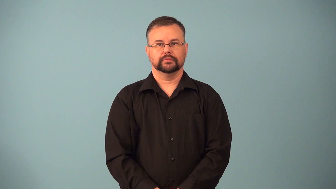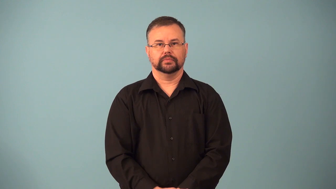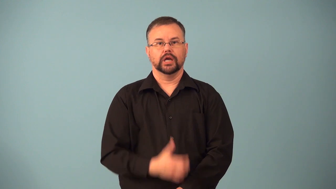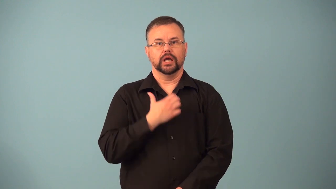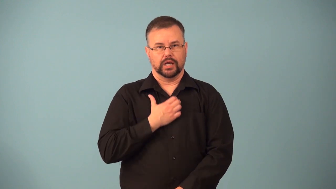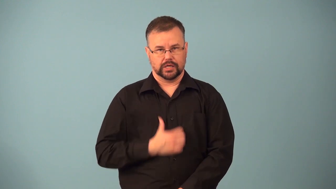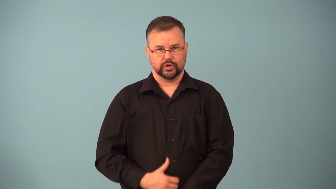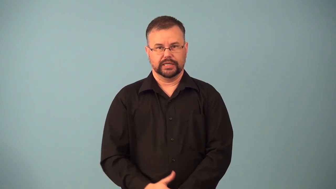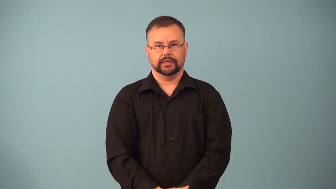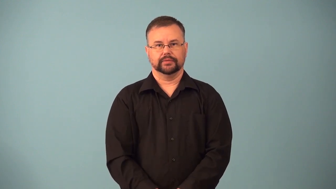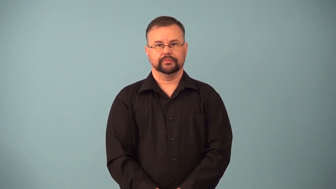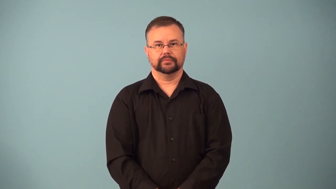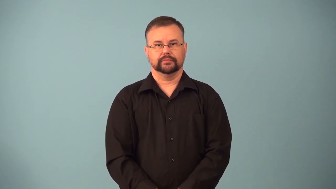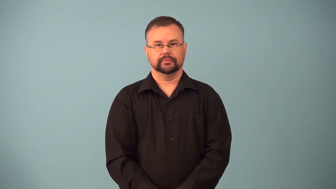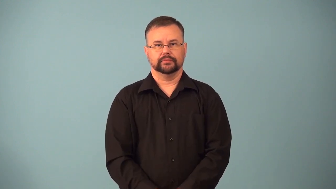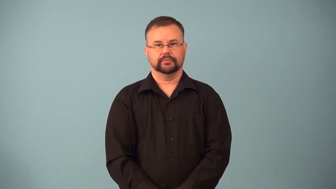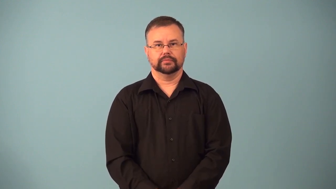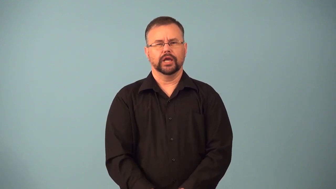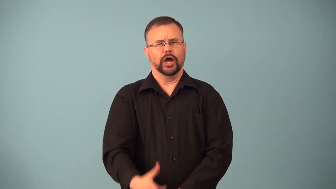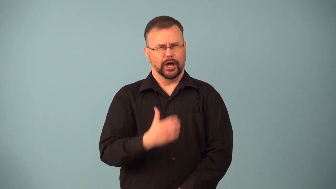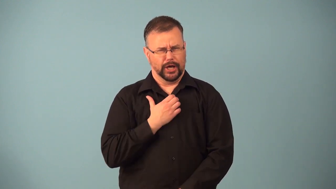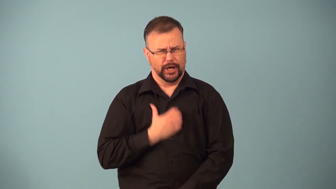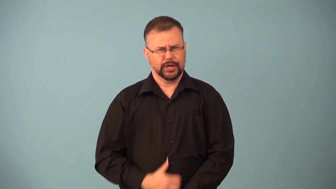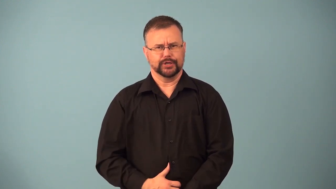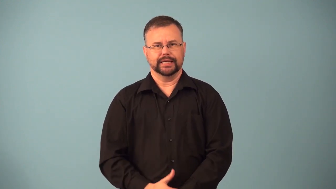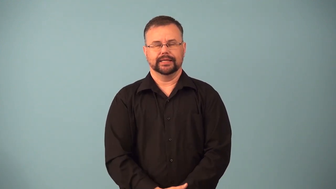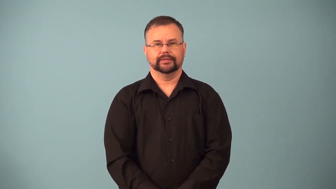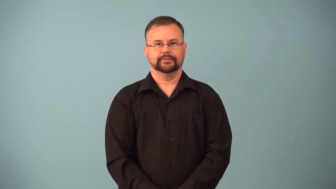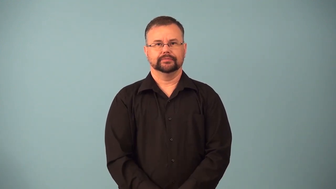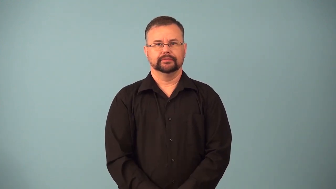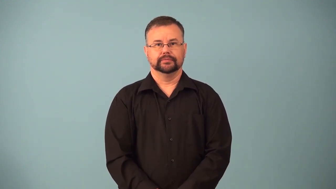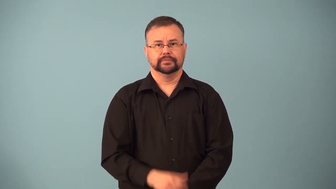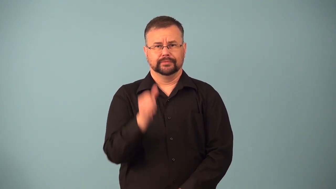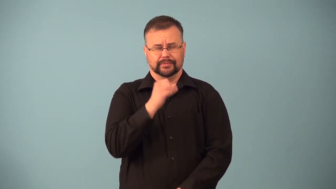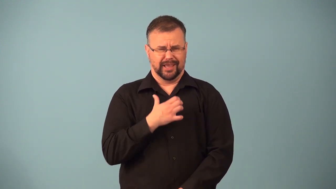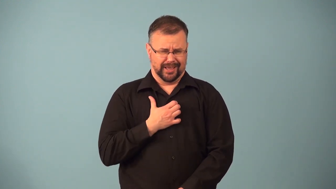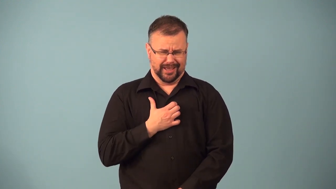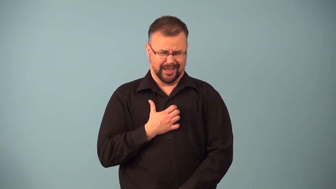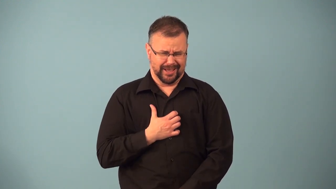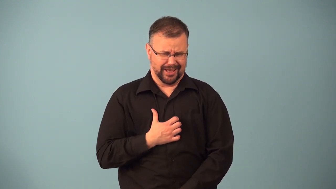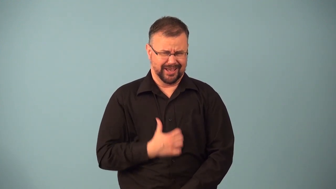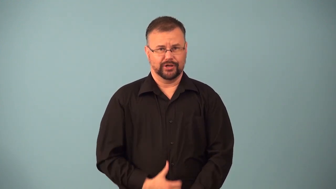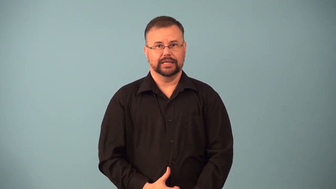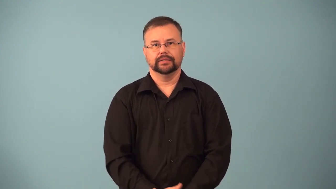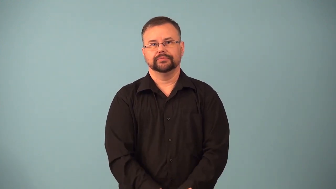hungry,hungrier,hungriest